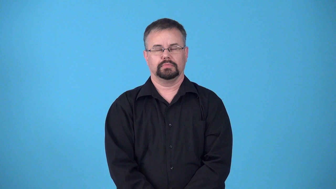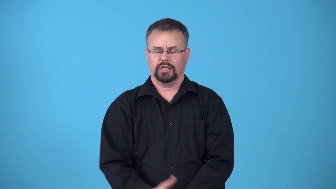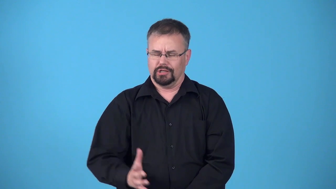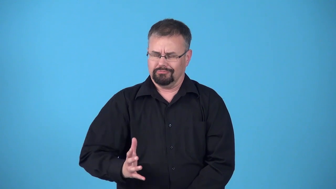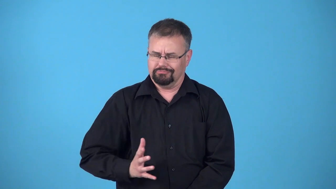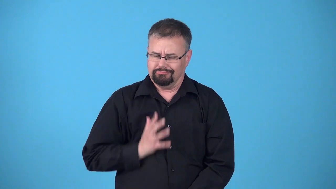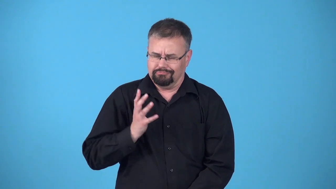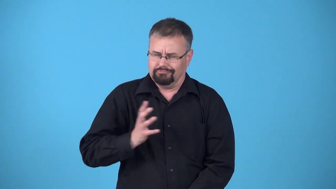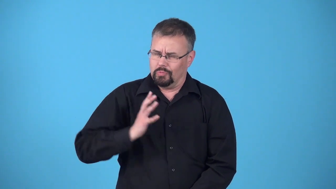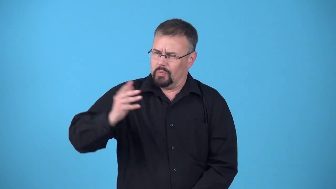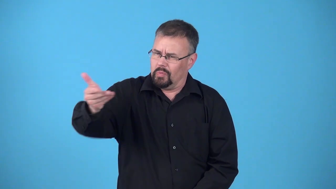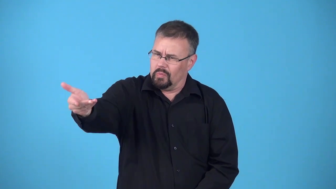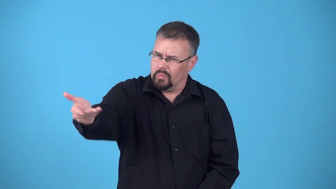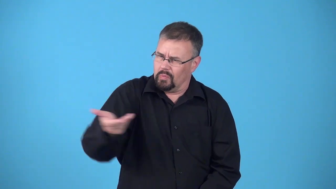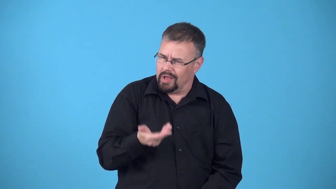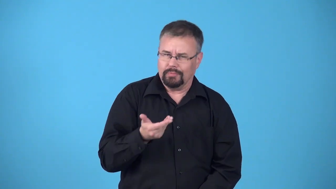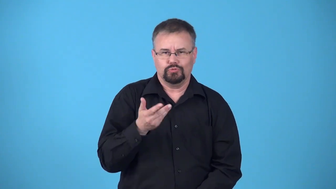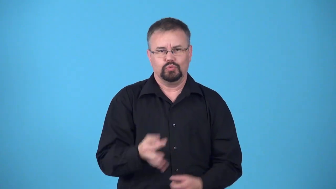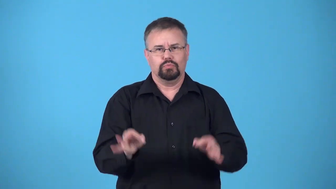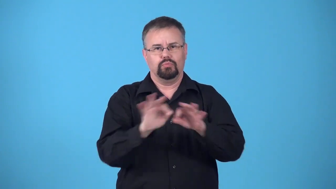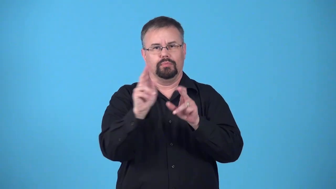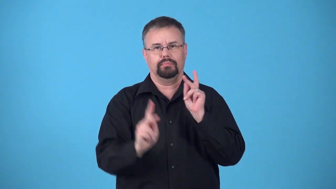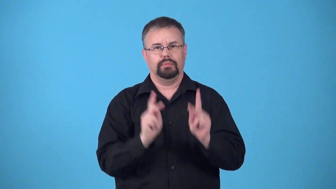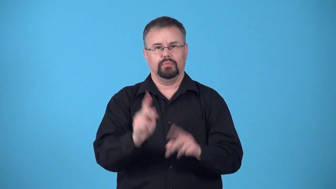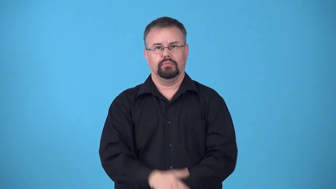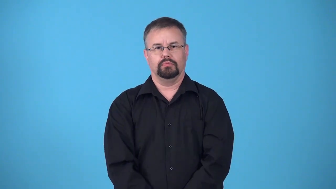red carpet treatment